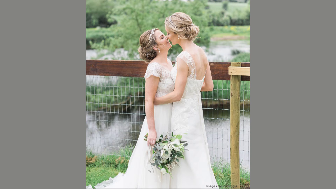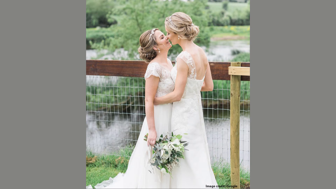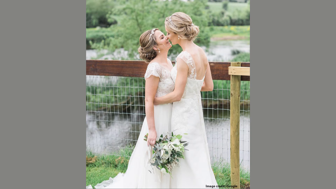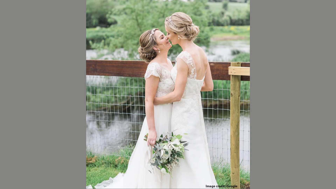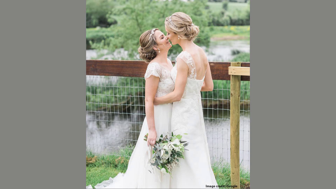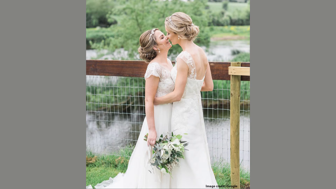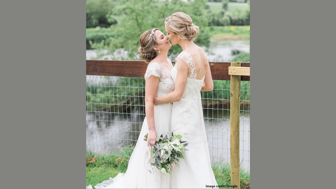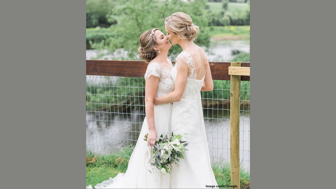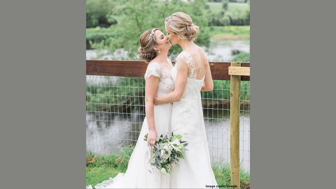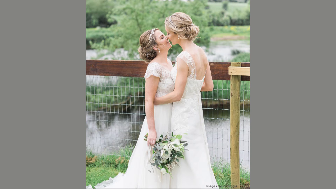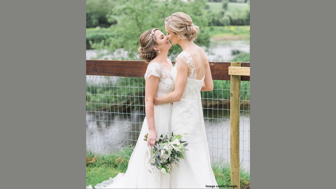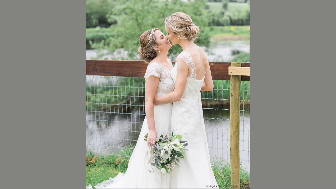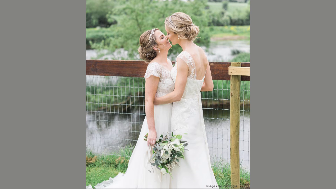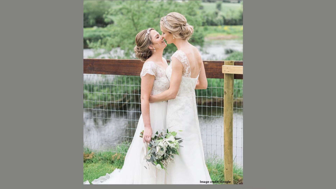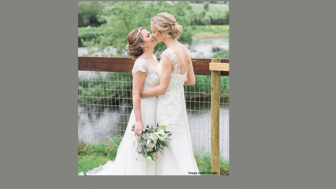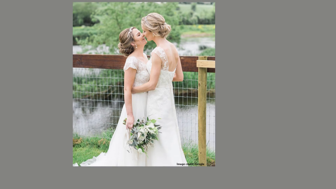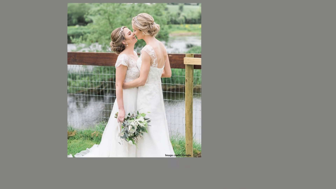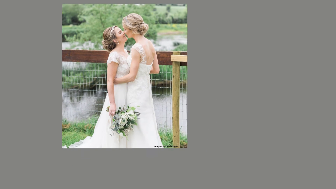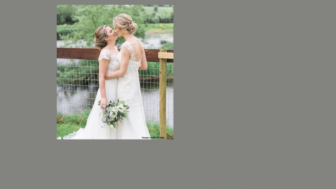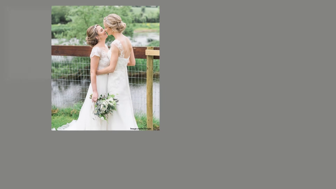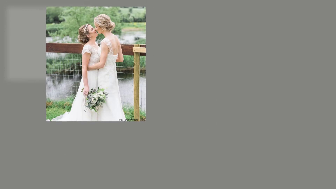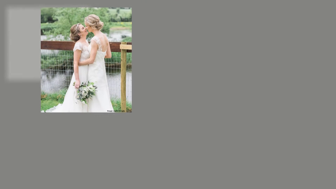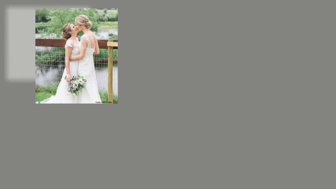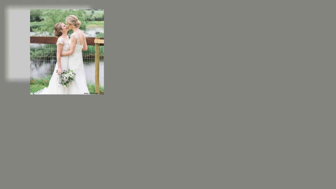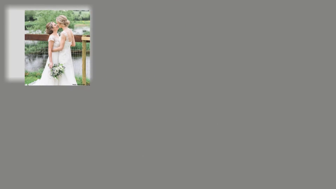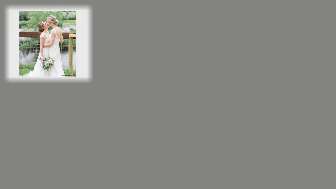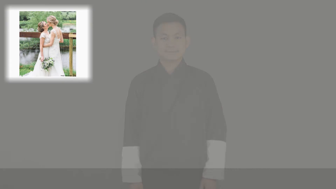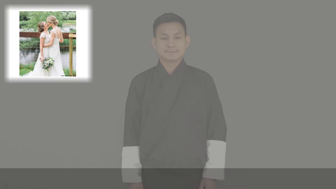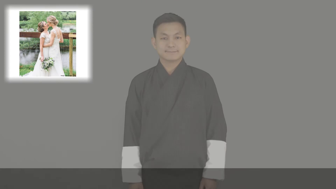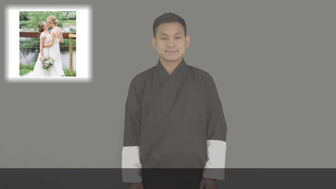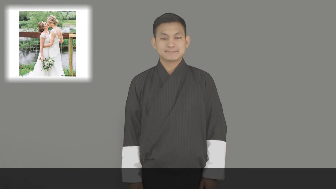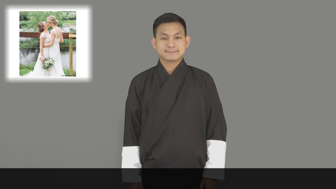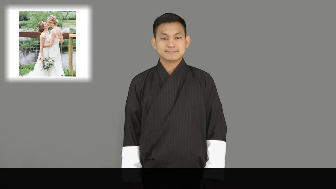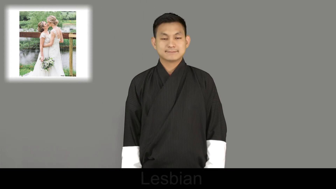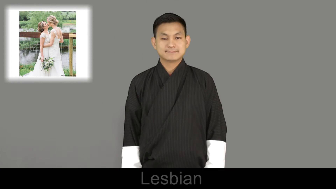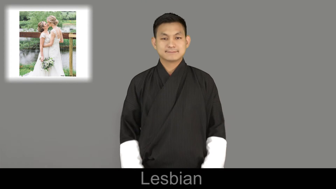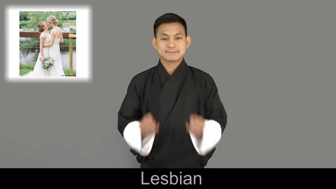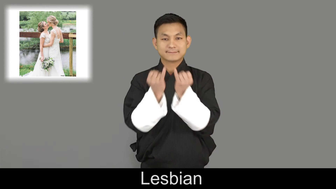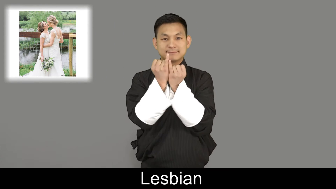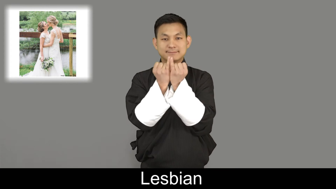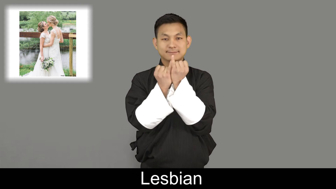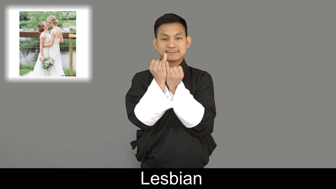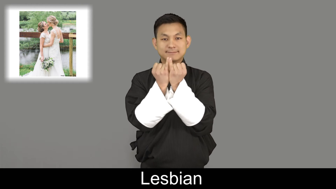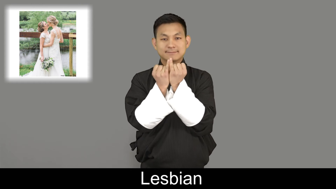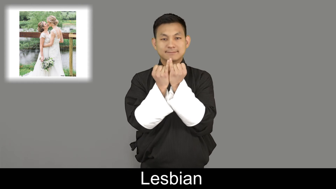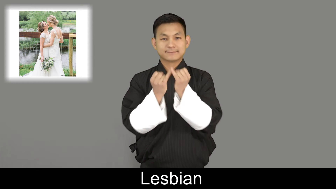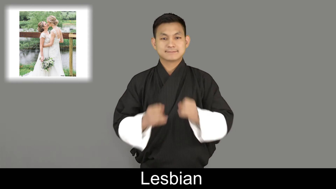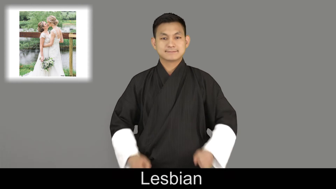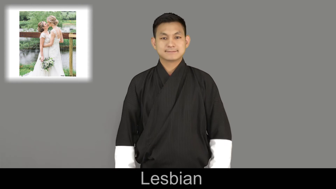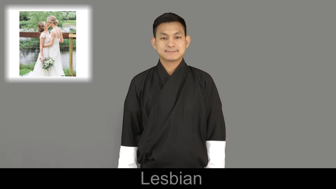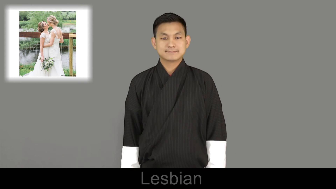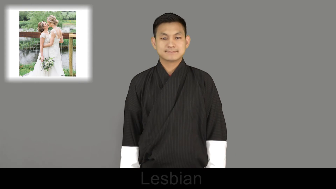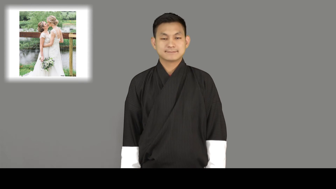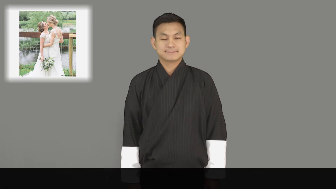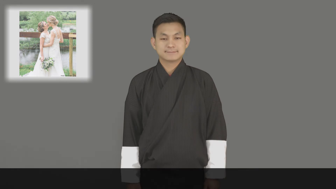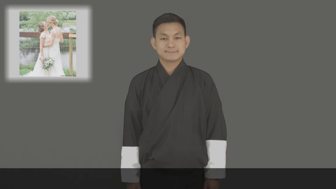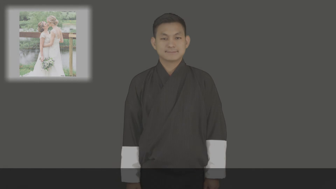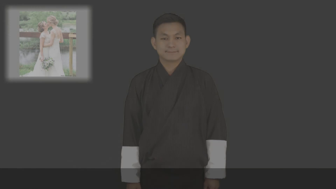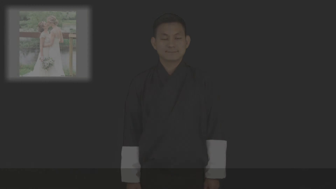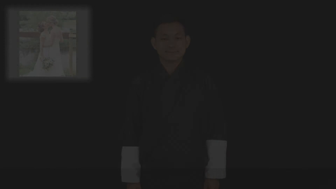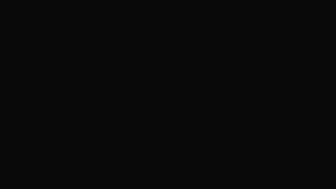Lesbian